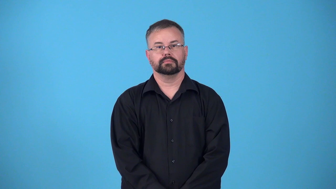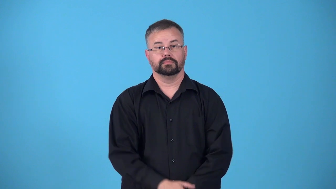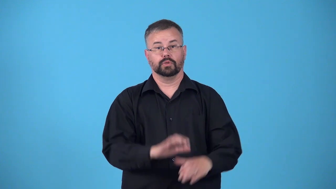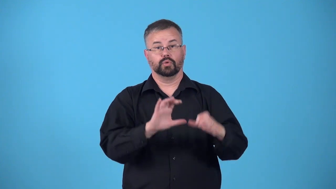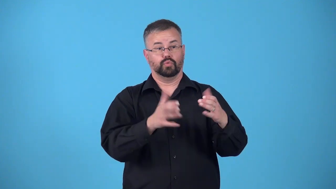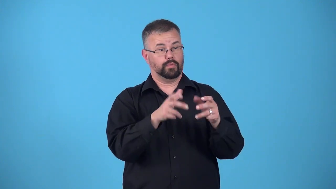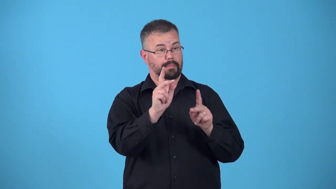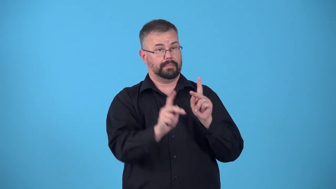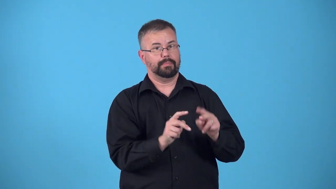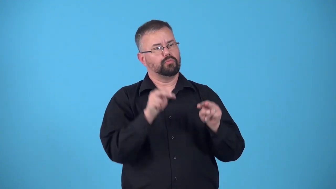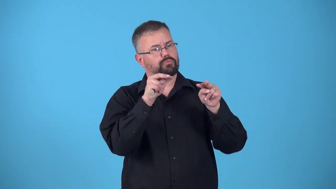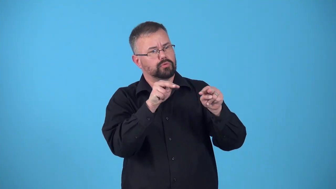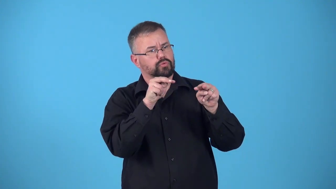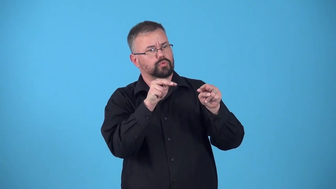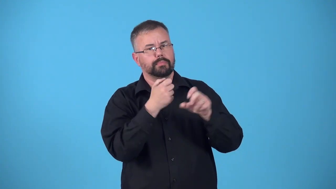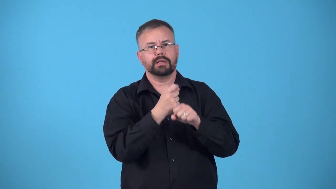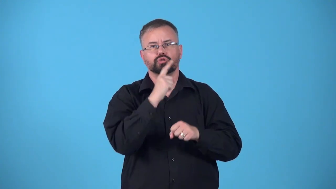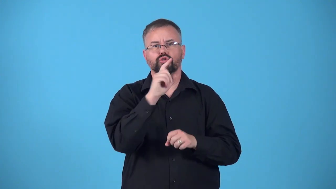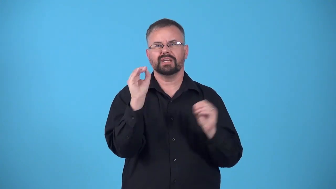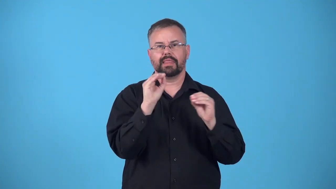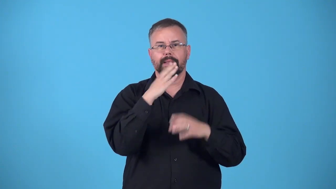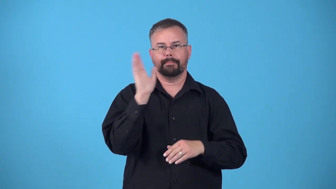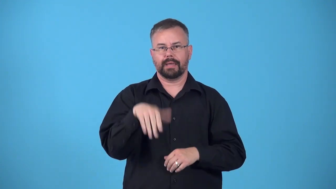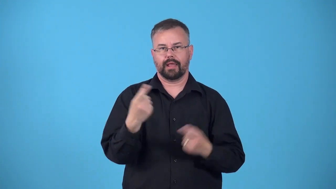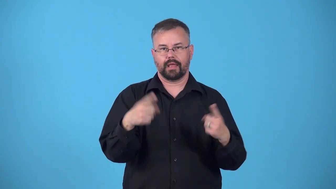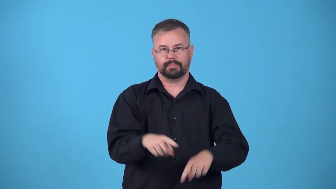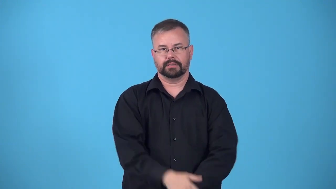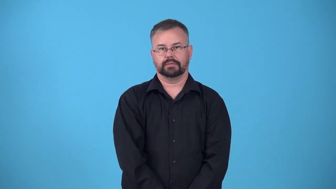watchdog, watch